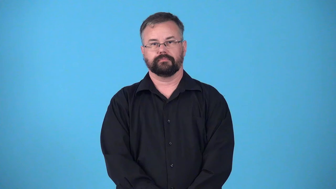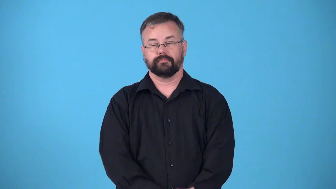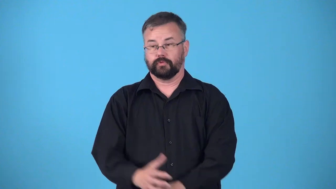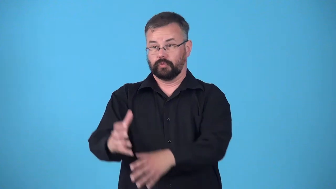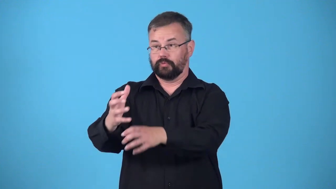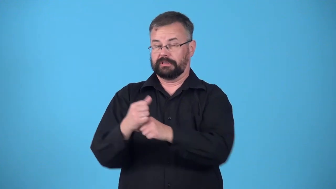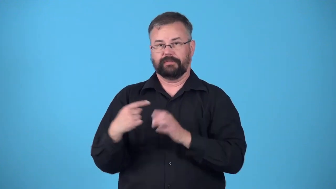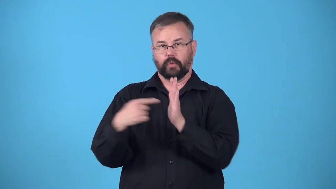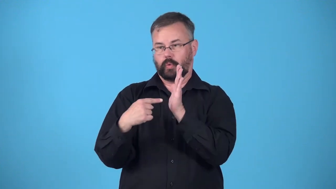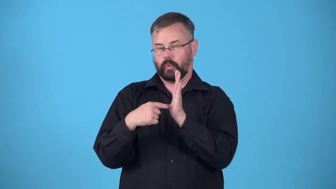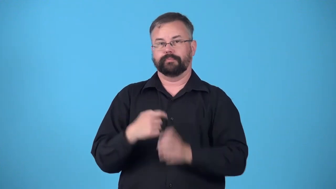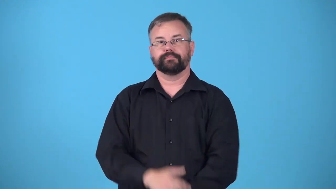collect on